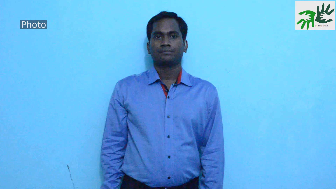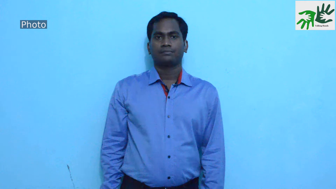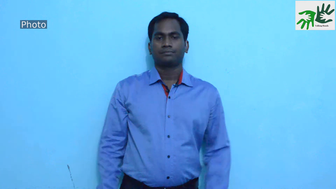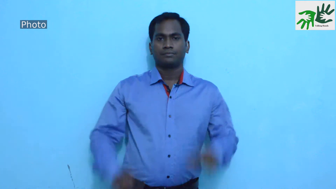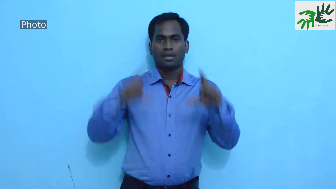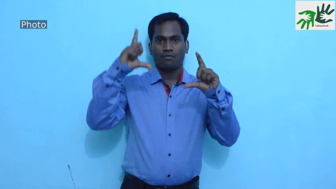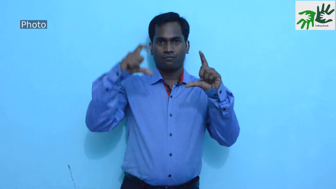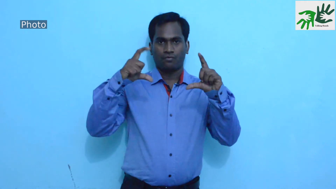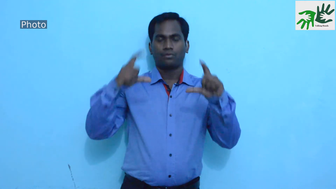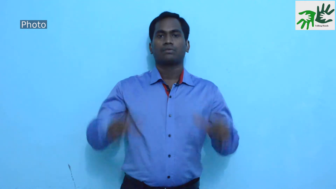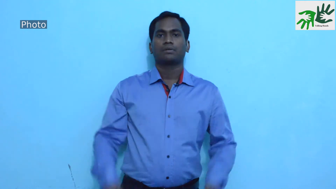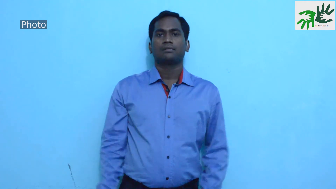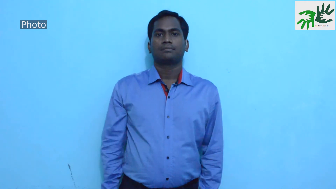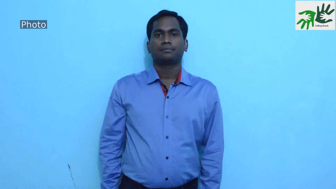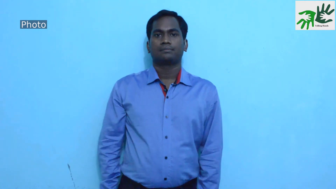Photo